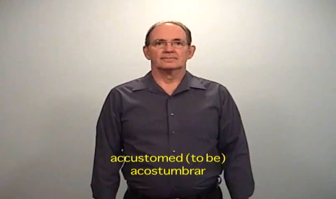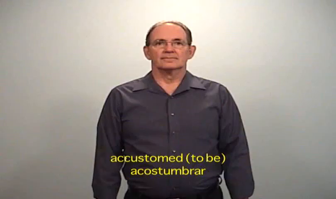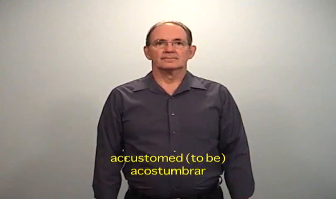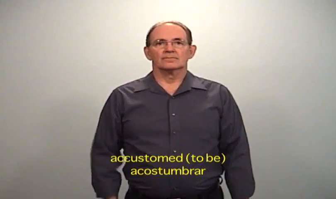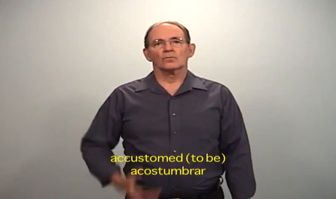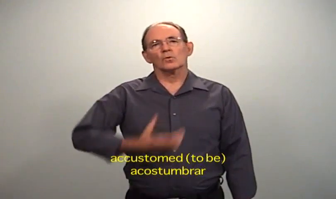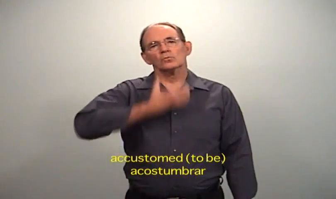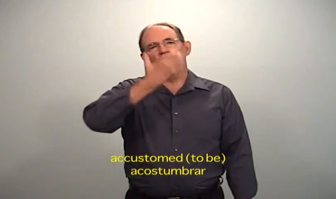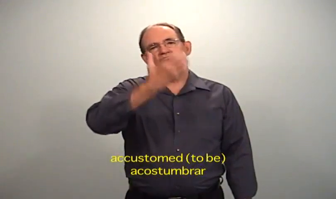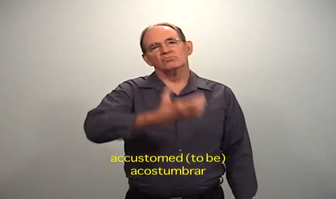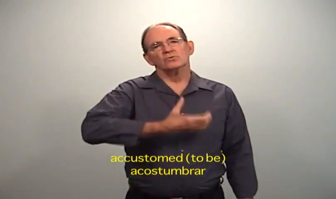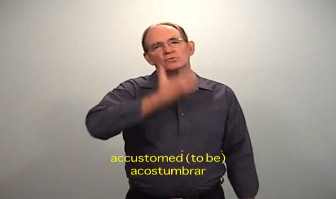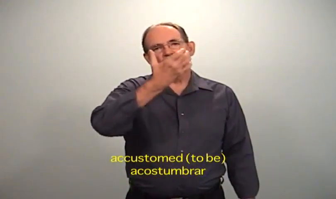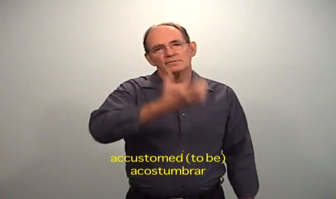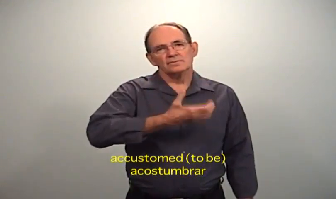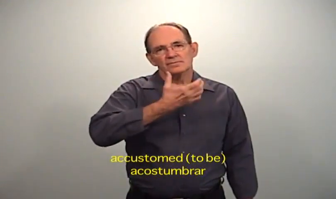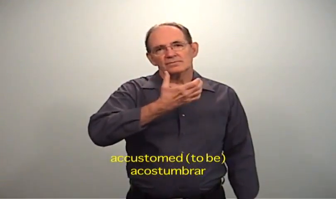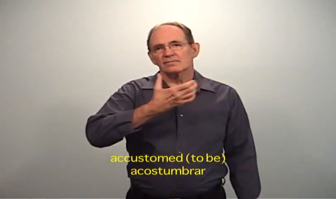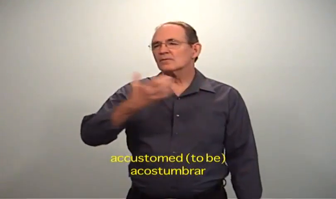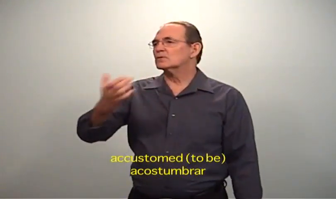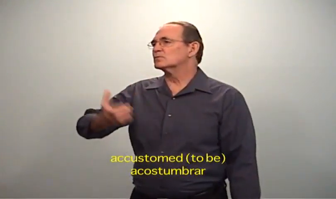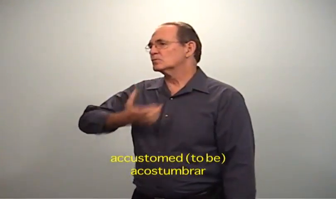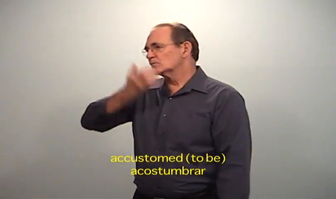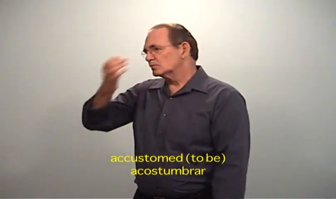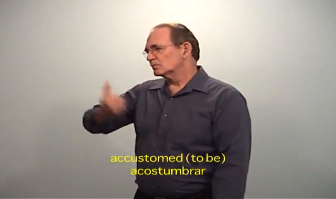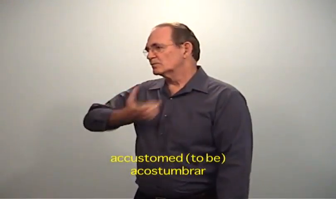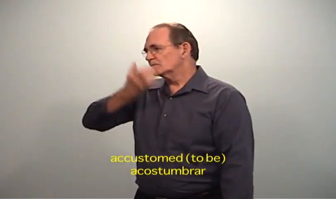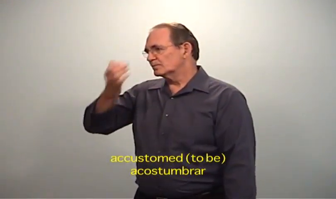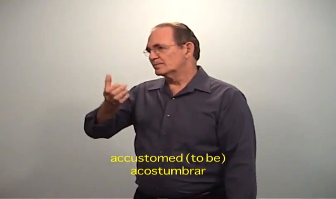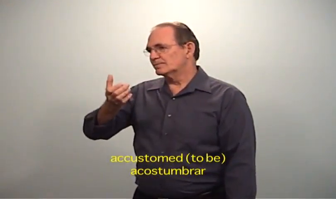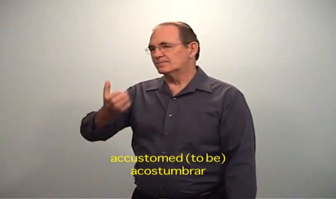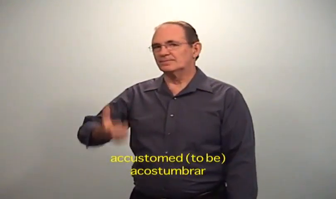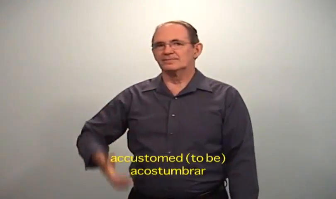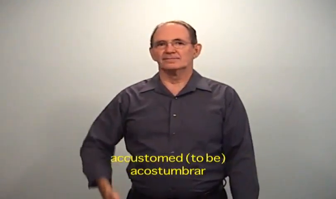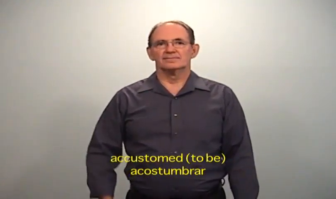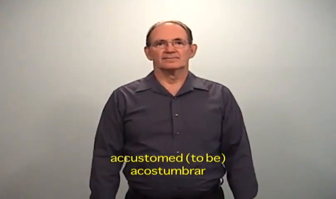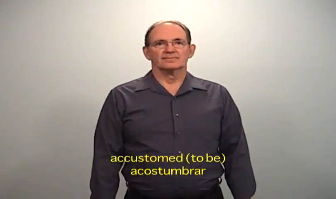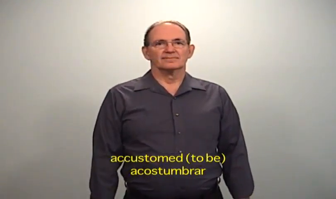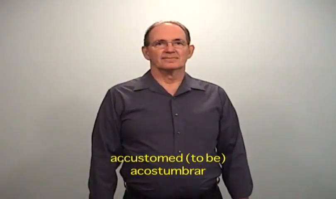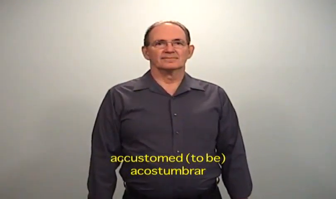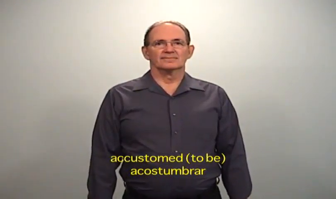Accustomed (to be)